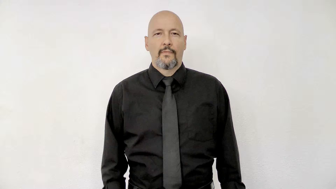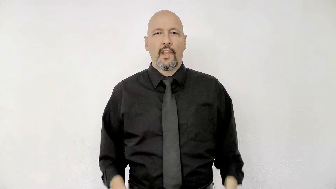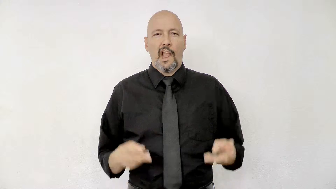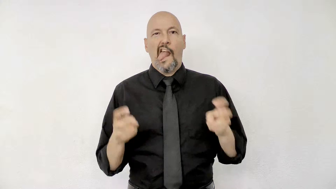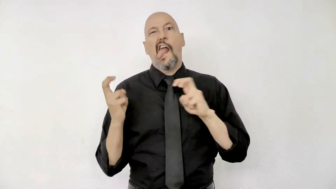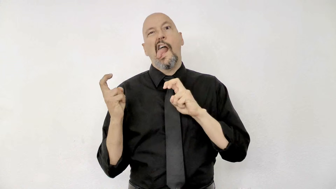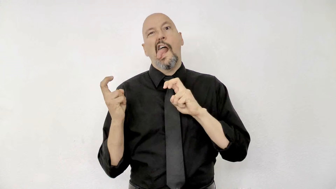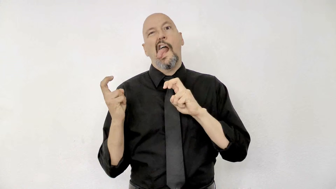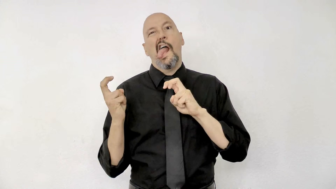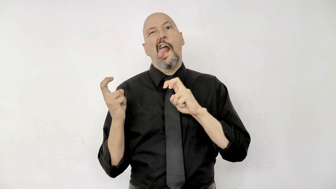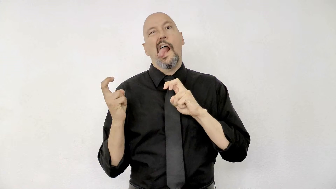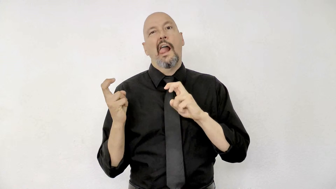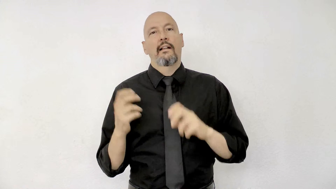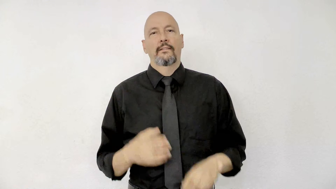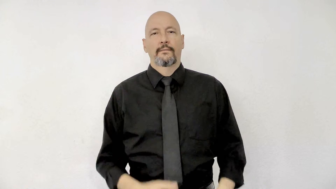DEAD, dead animal, kick the bucket